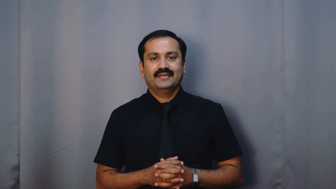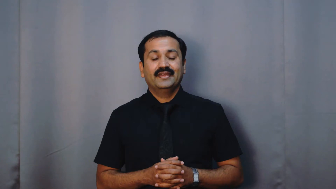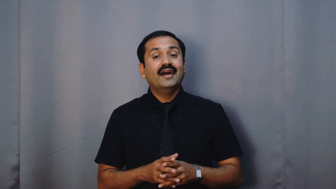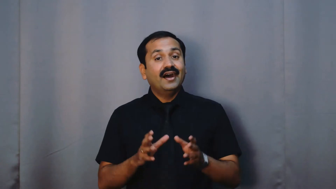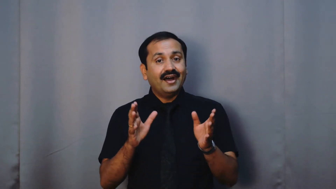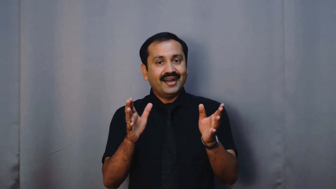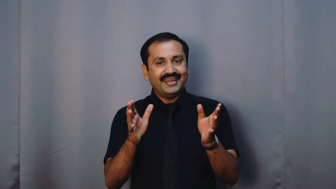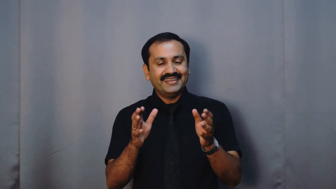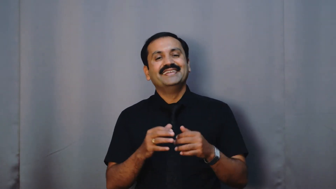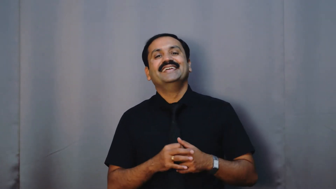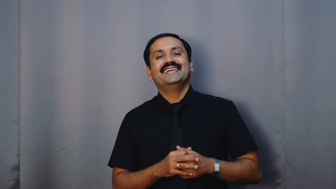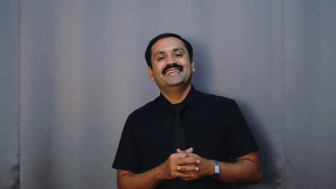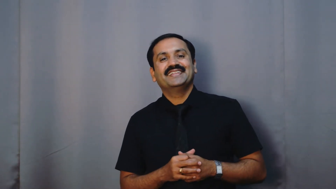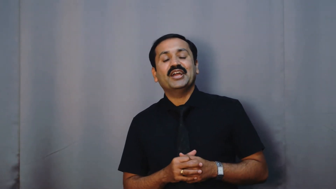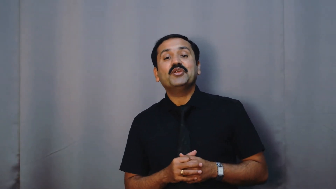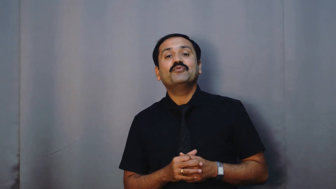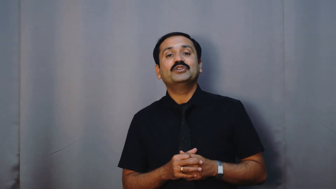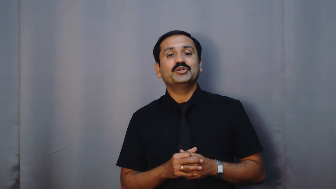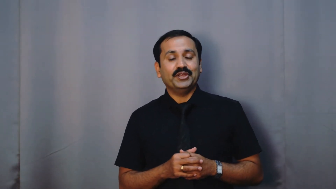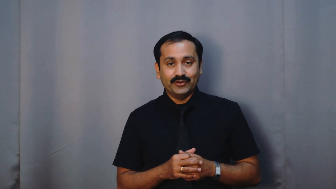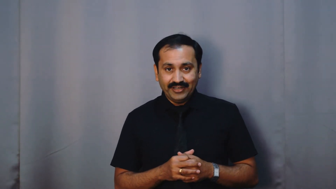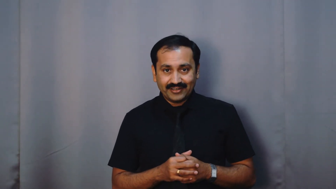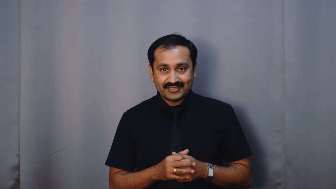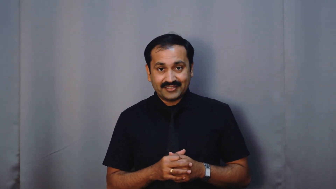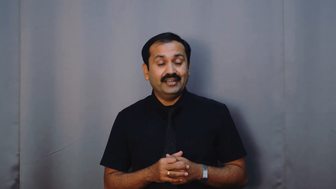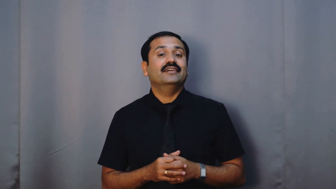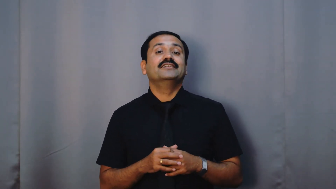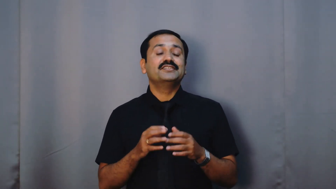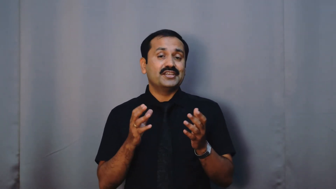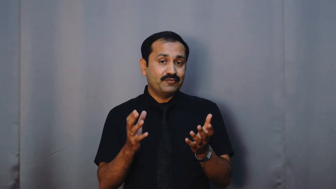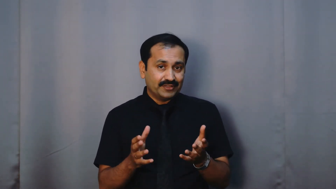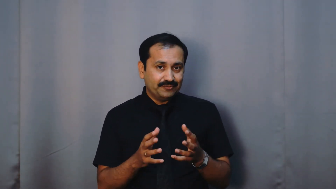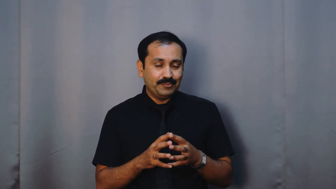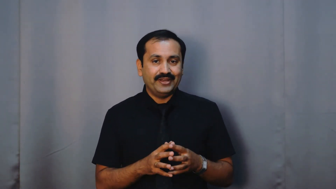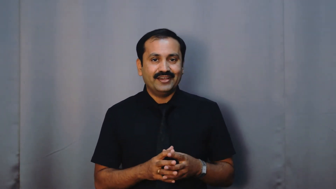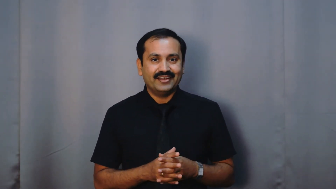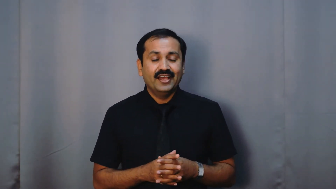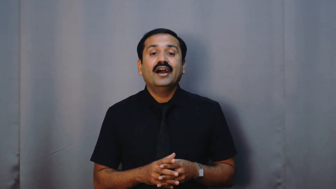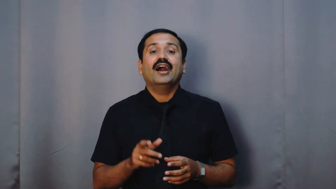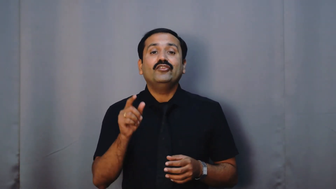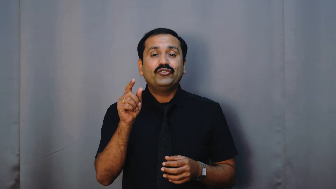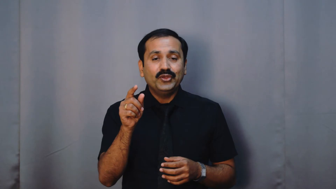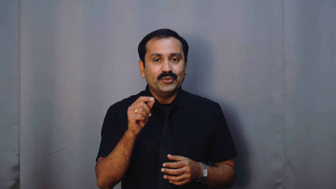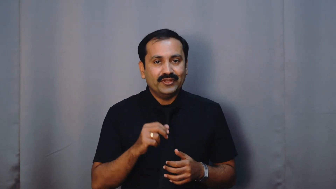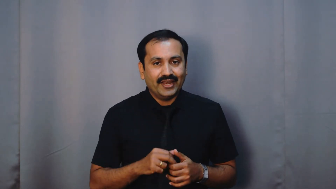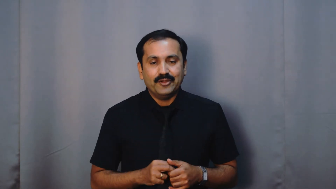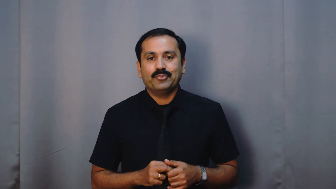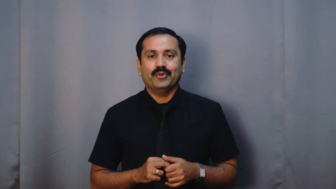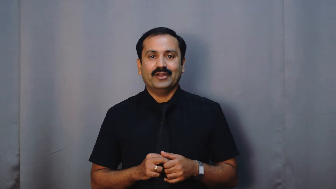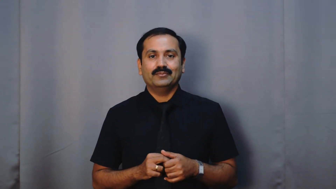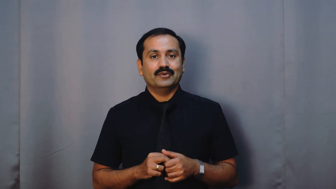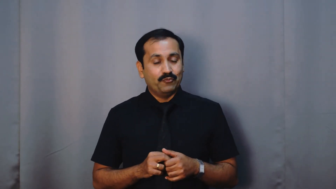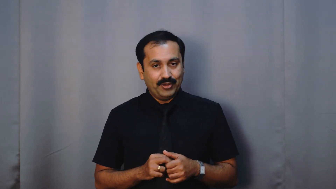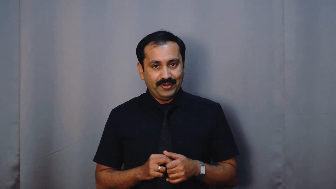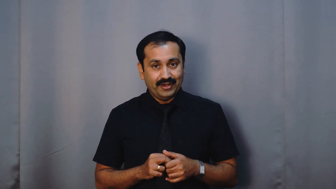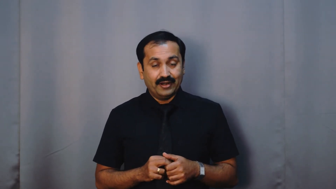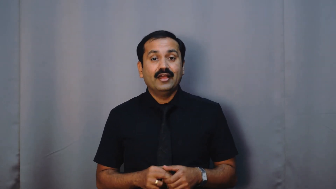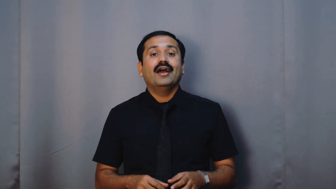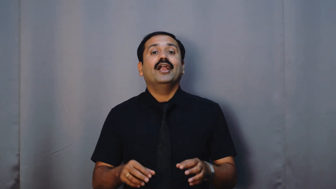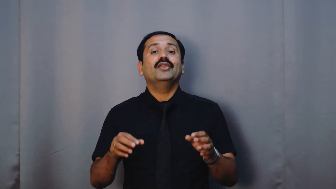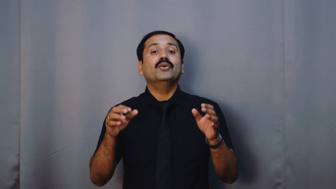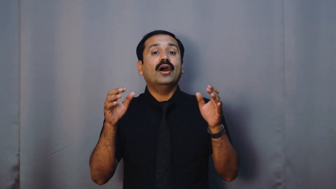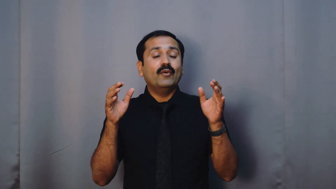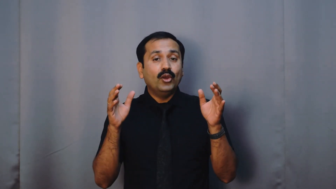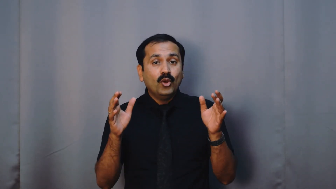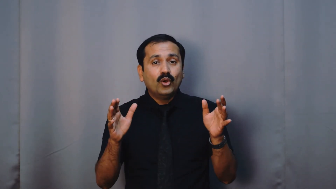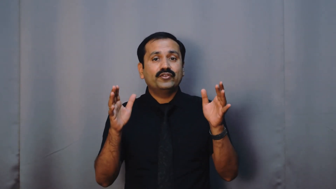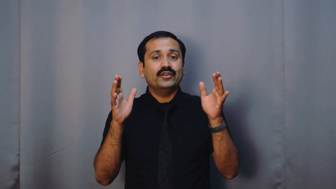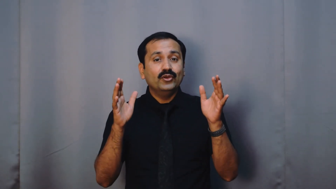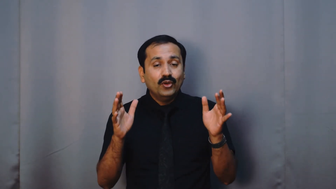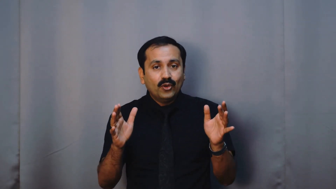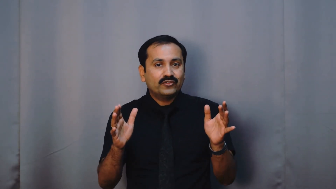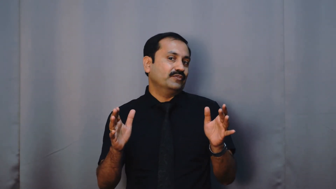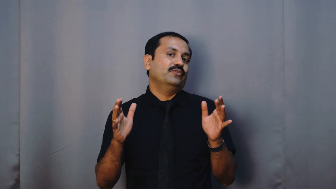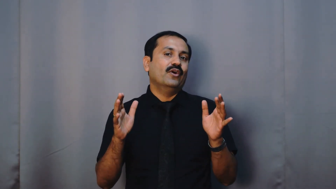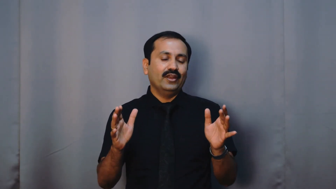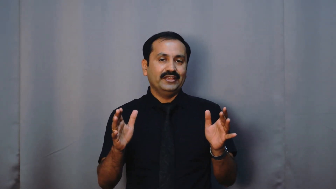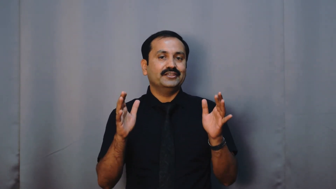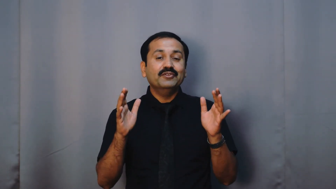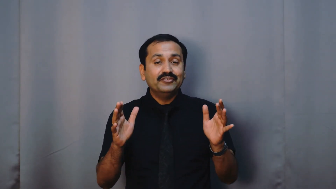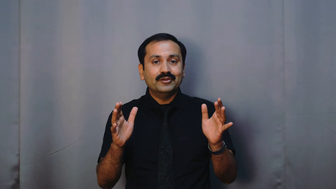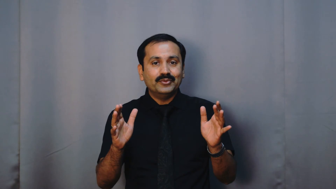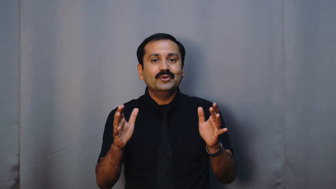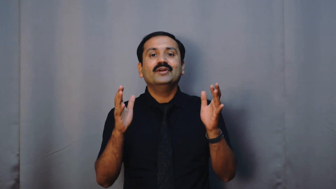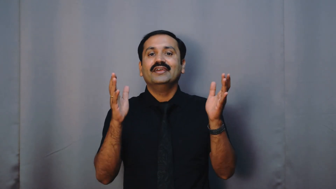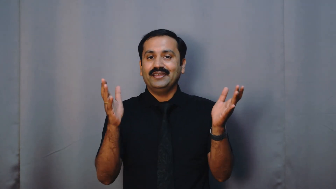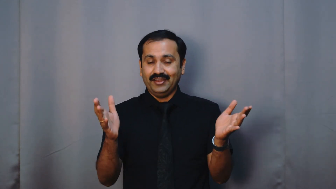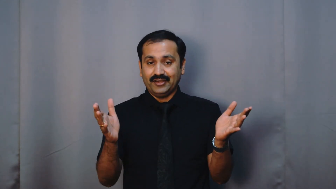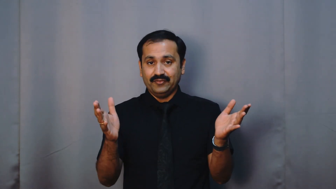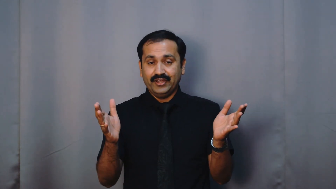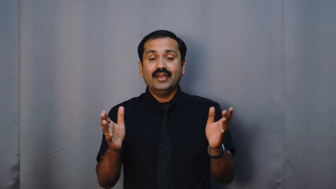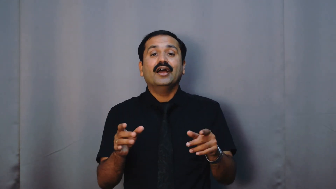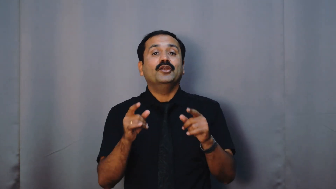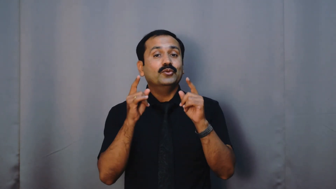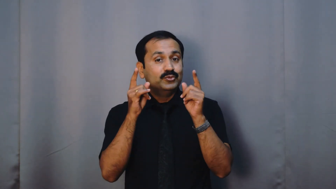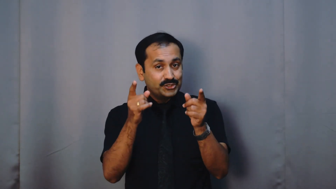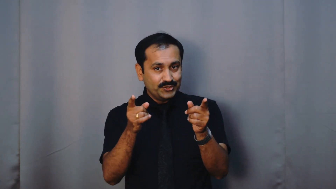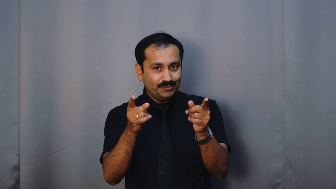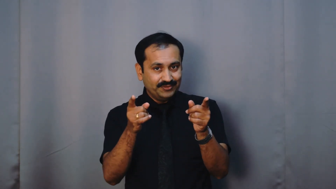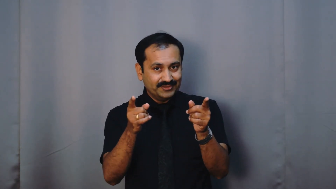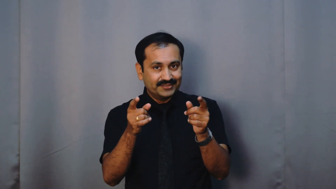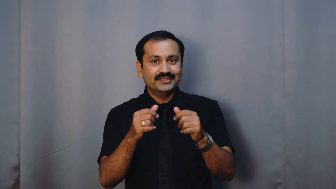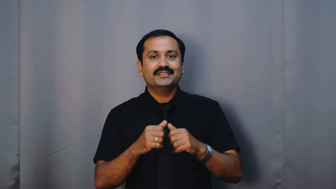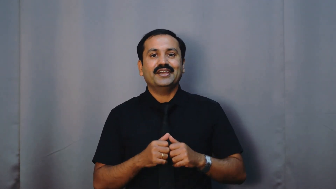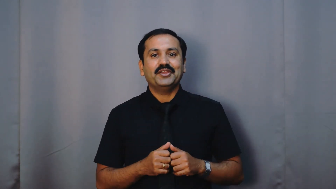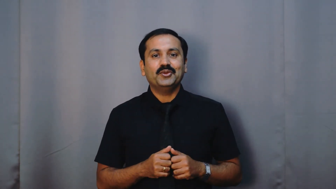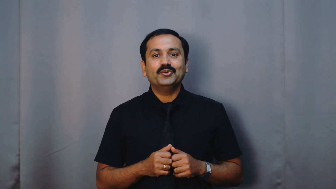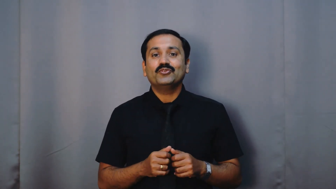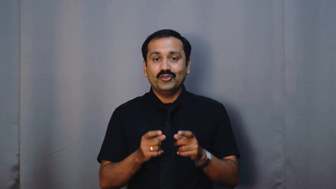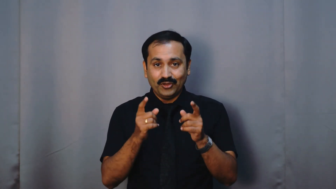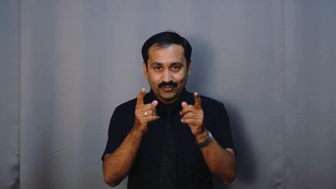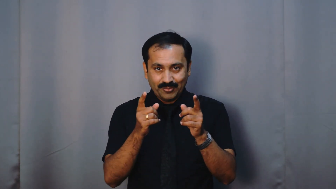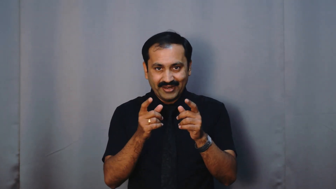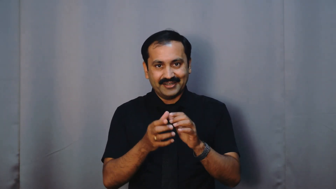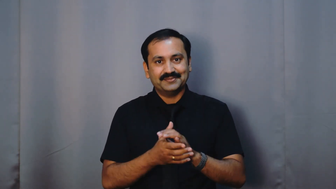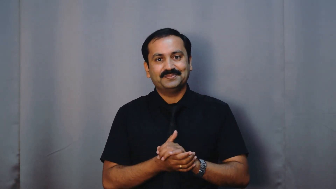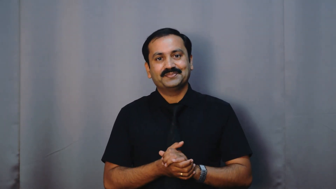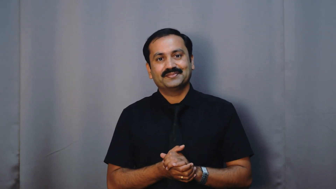Welcome To Webinar